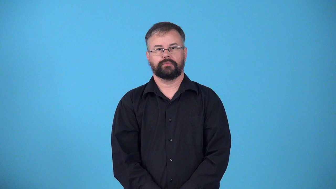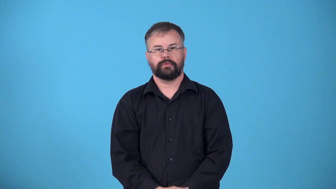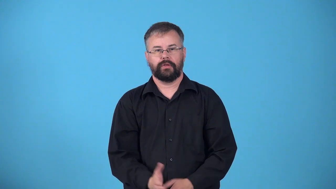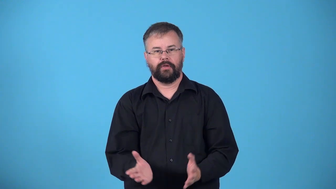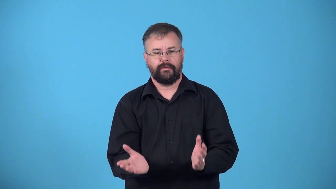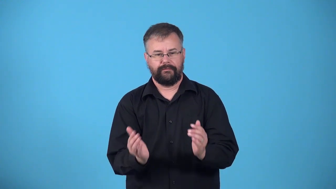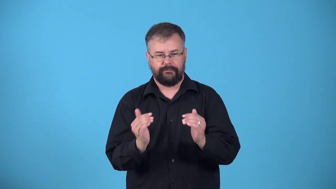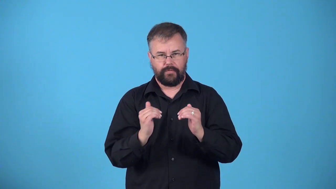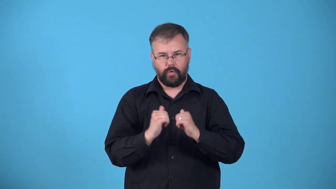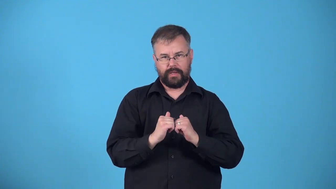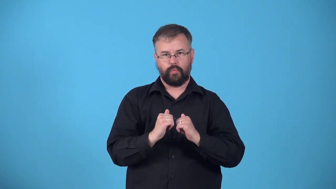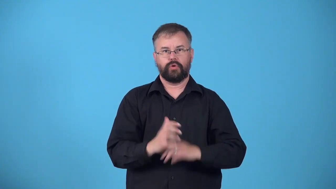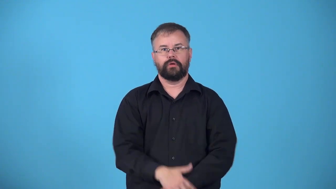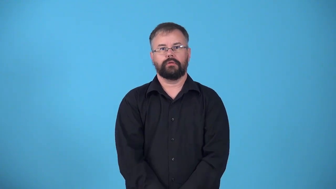introvert